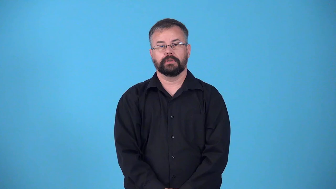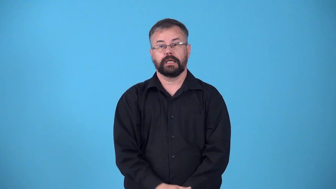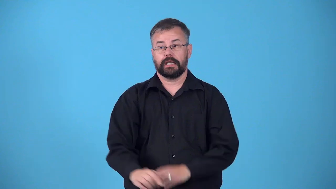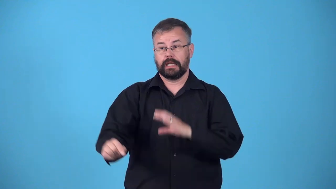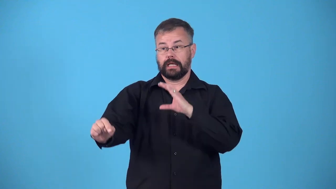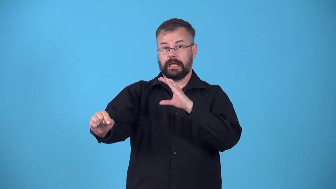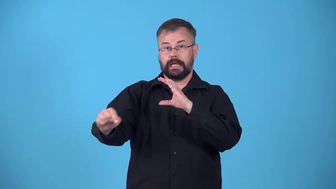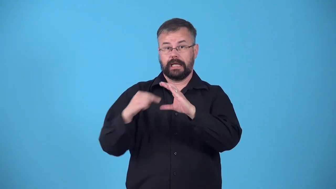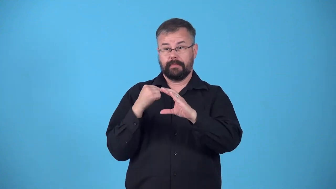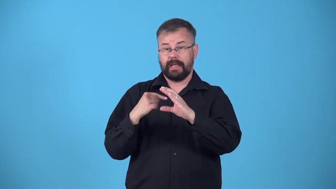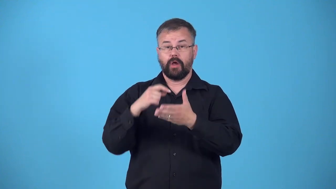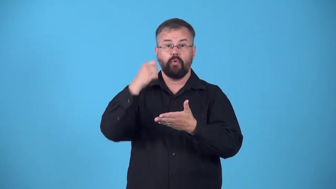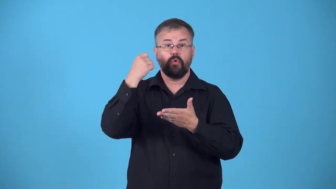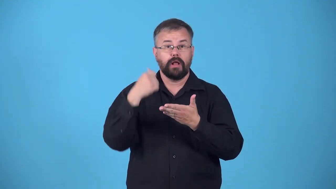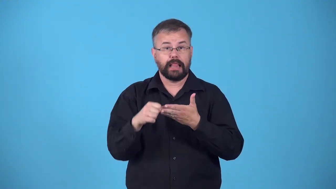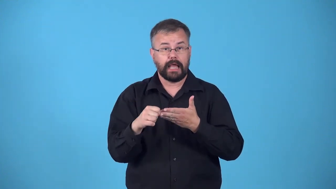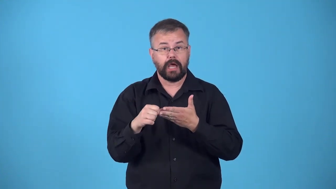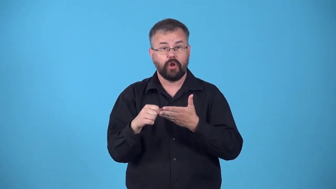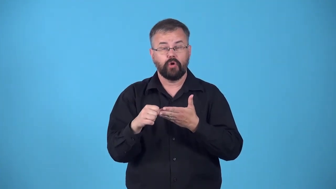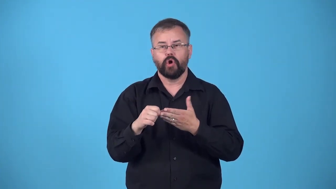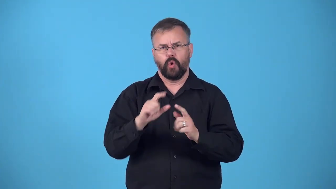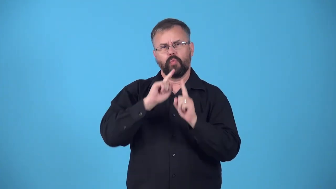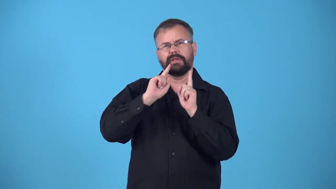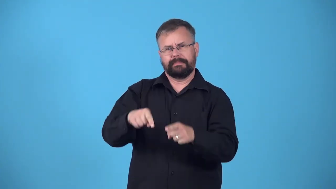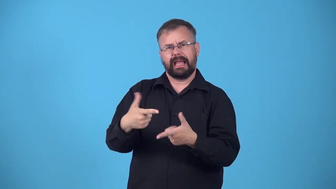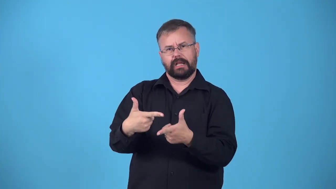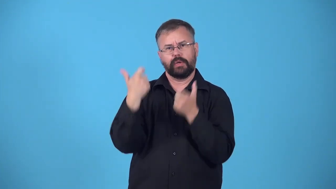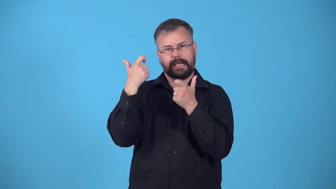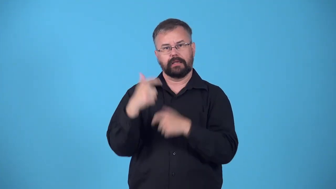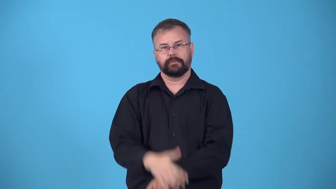fire off